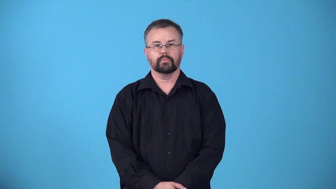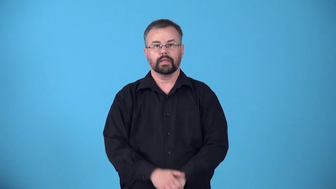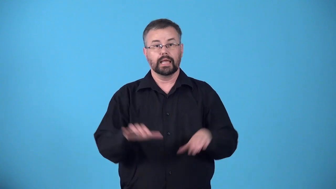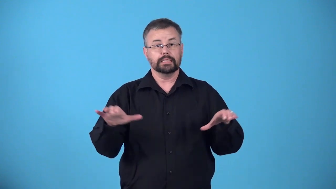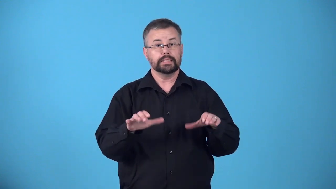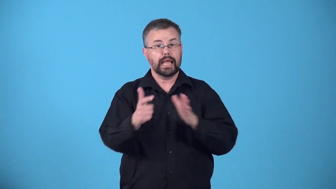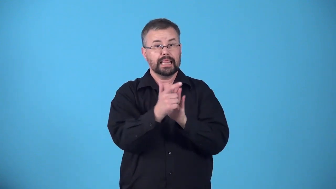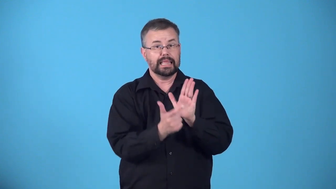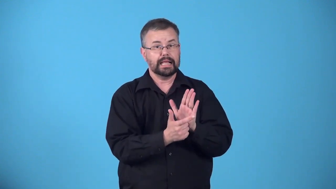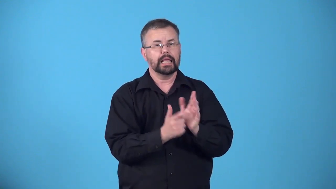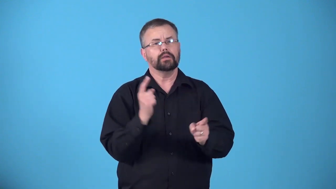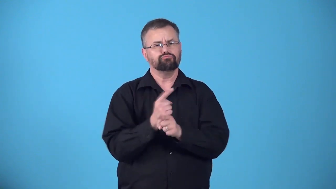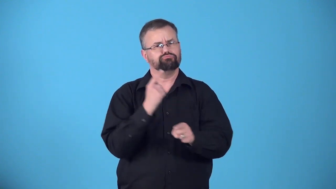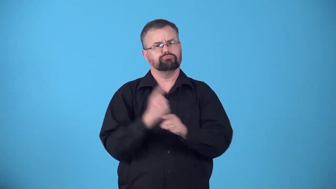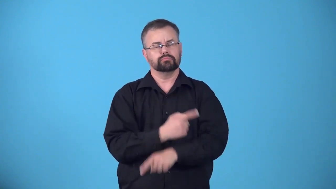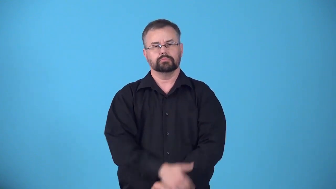above board